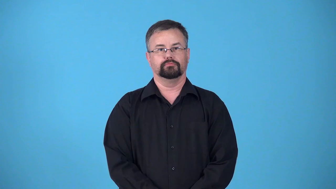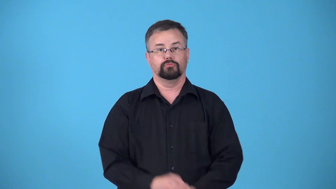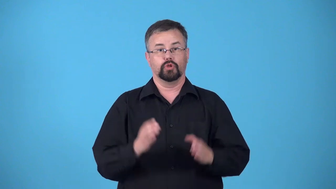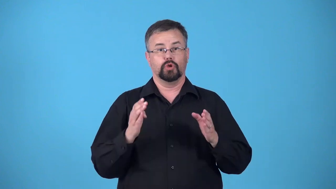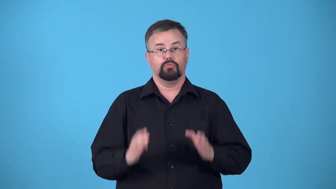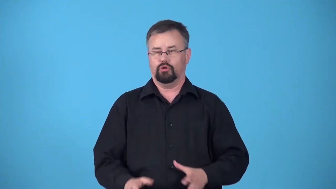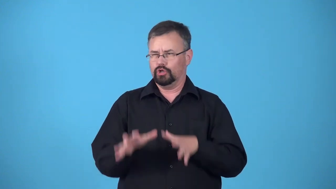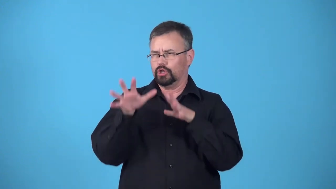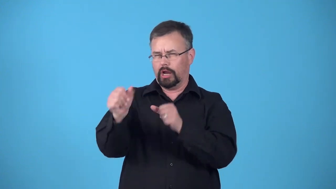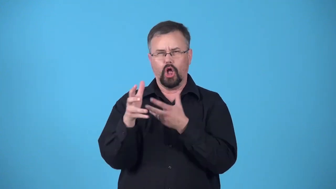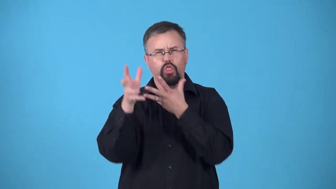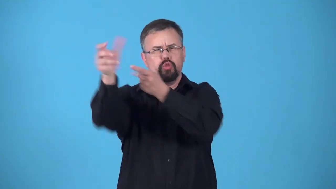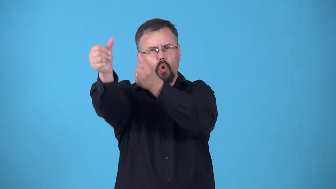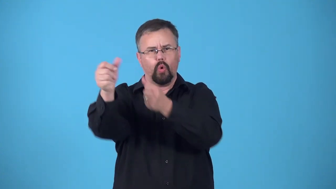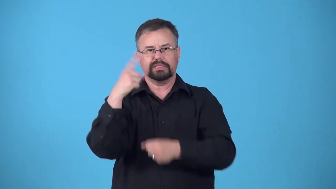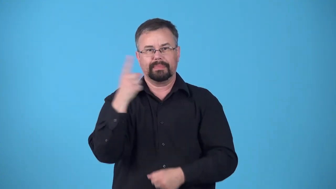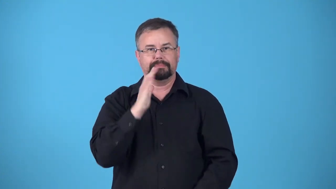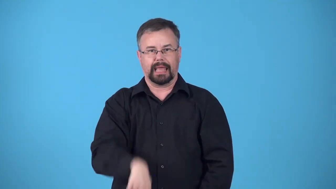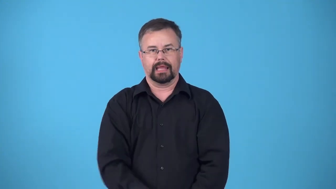buster-attacks bad